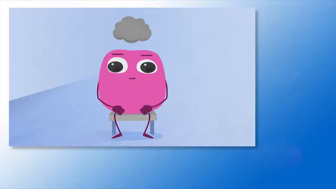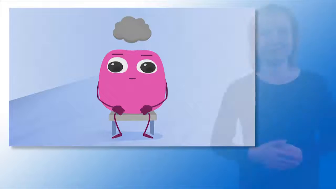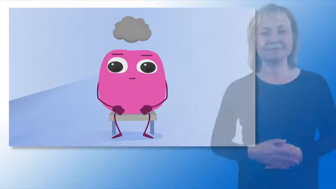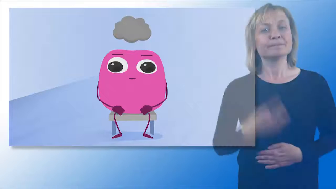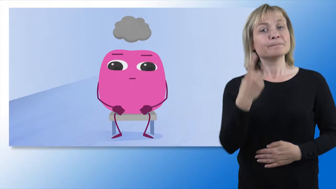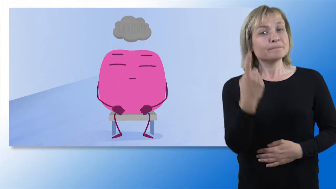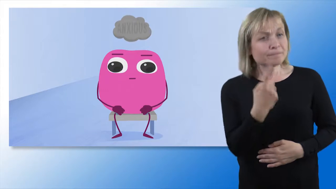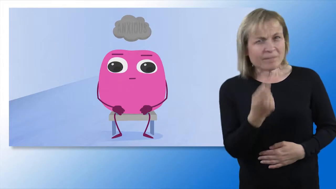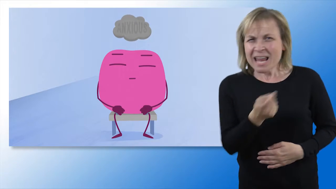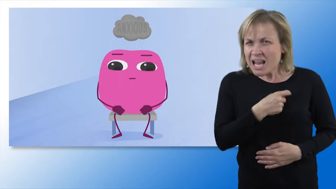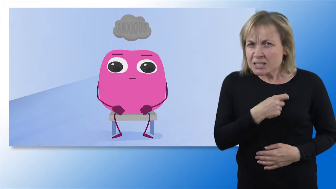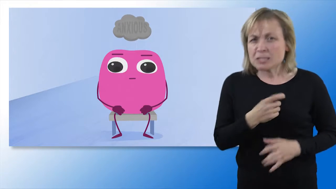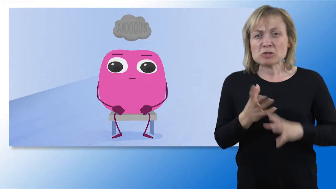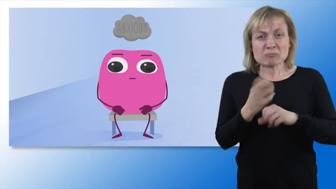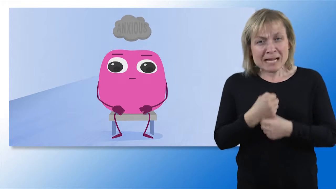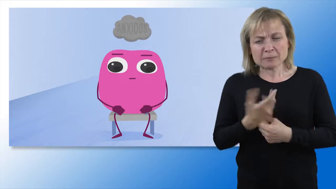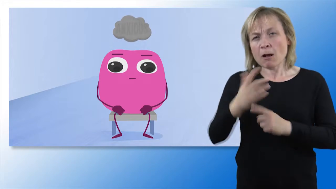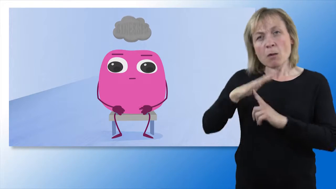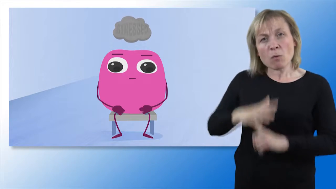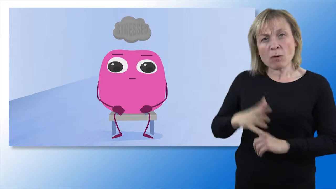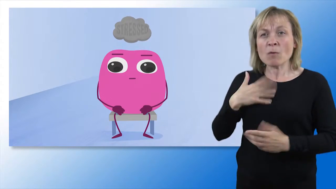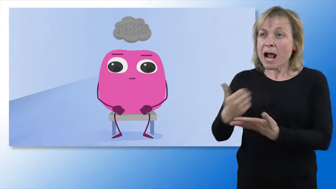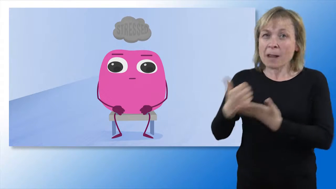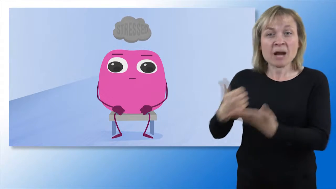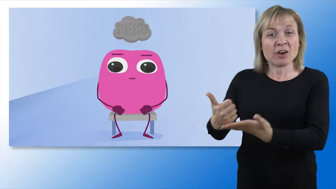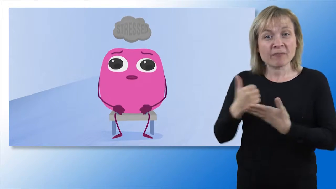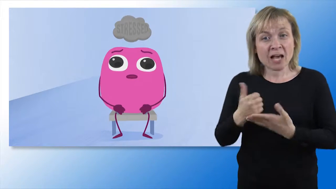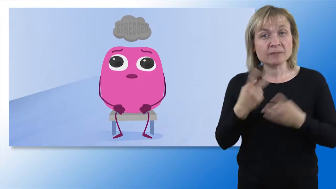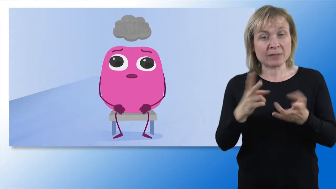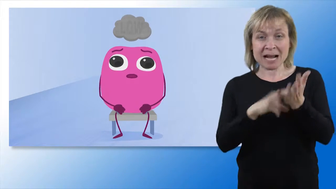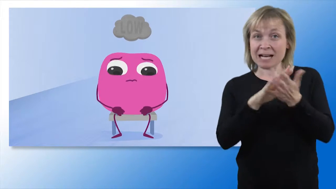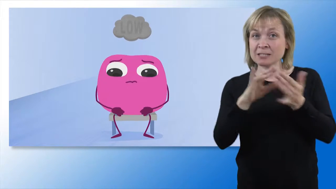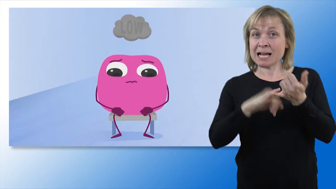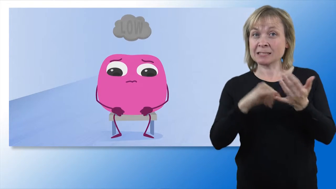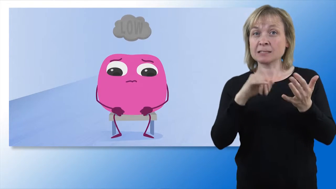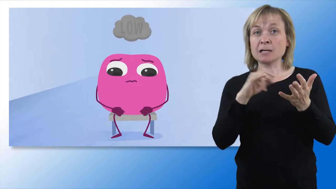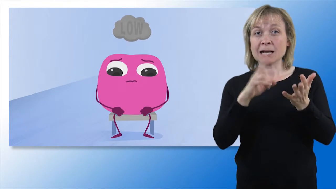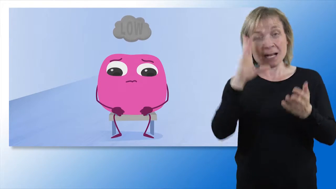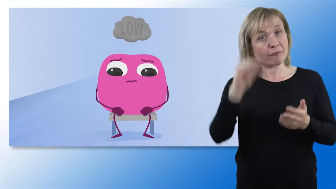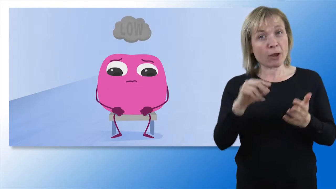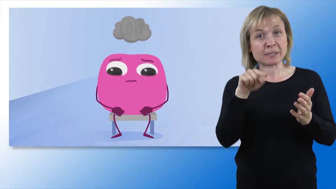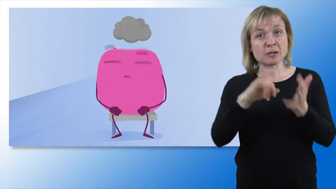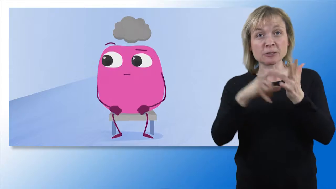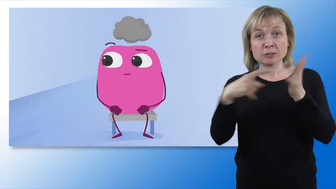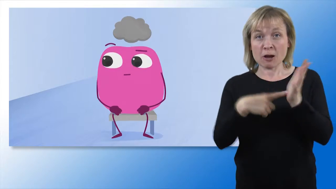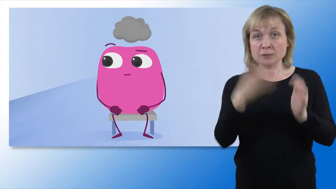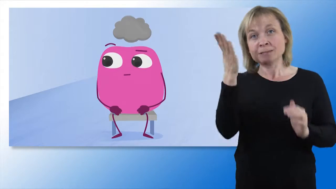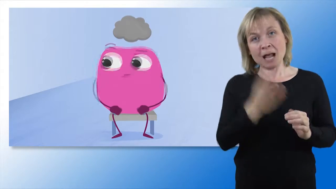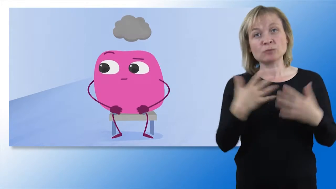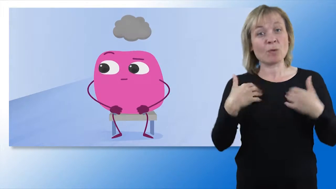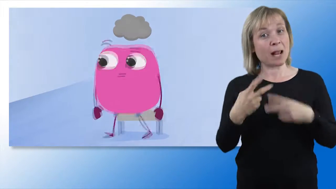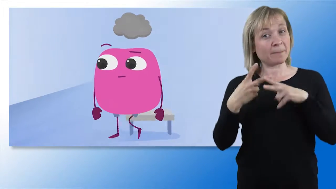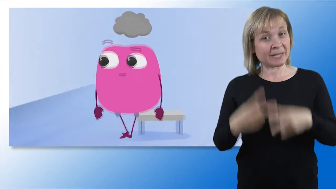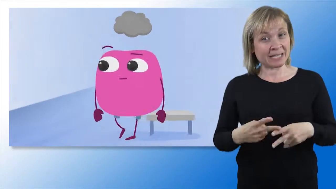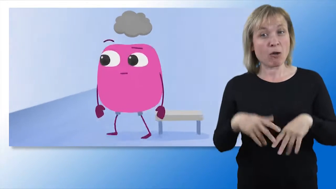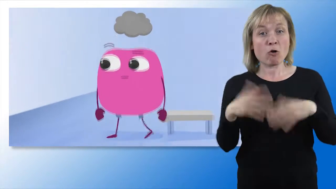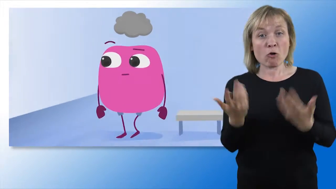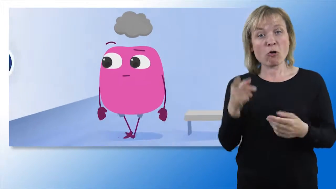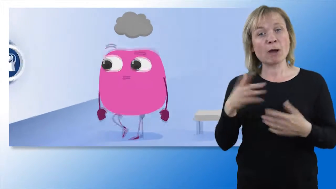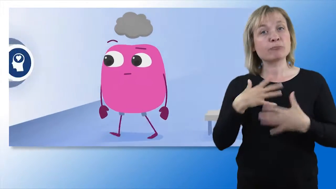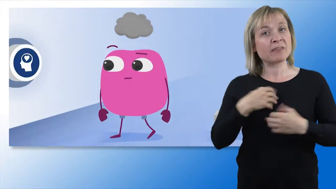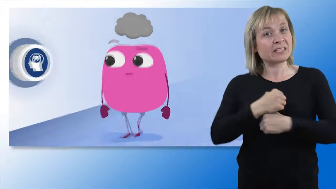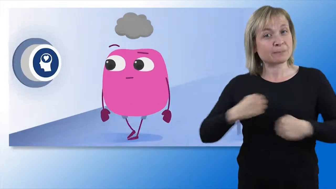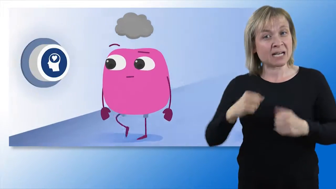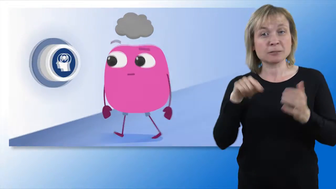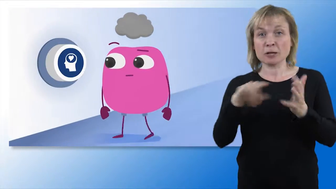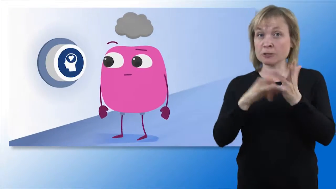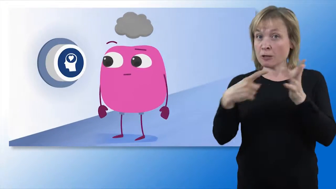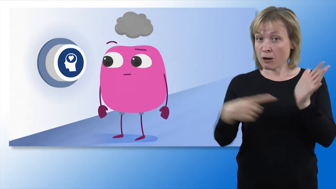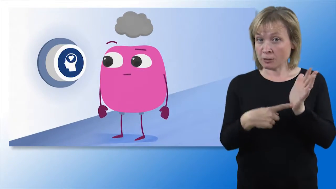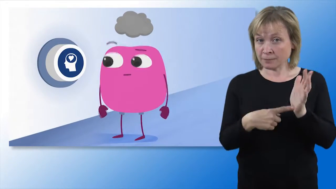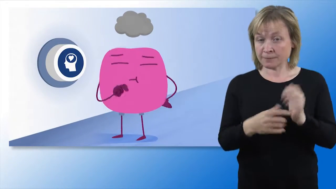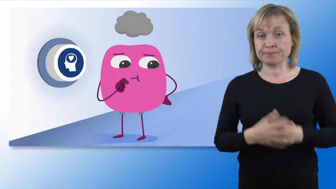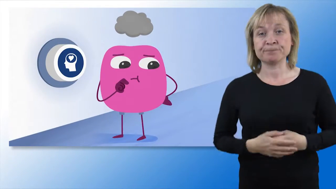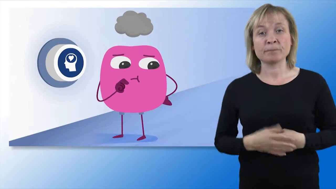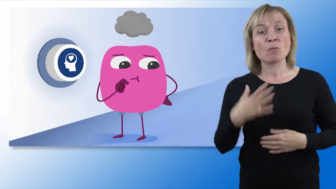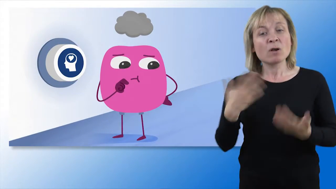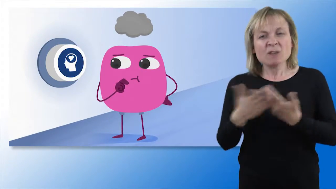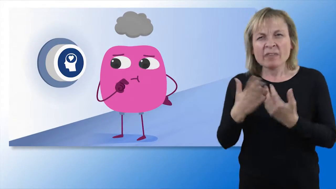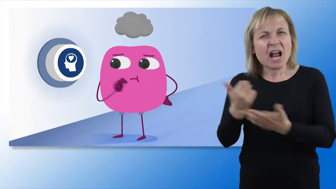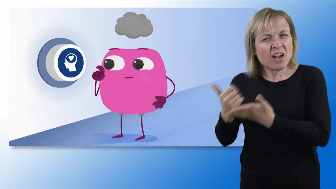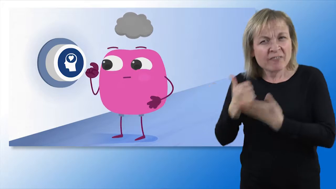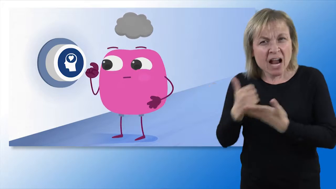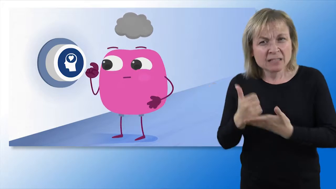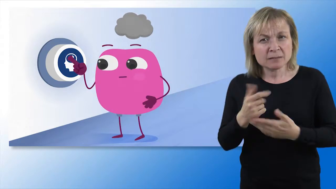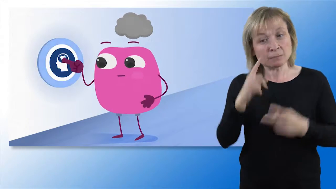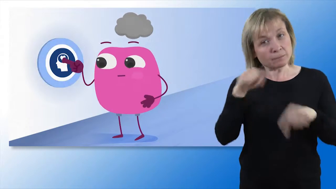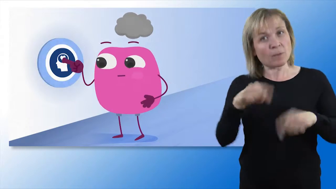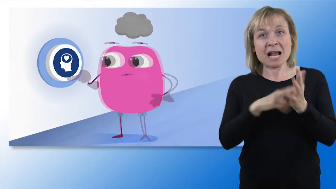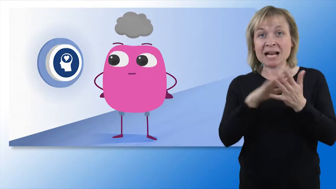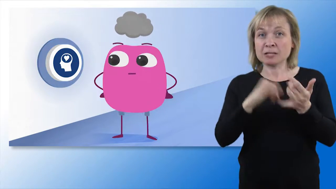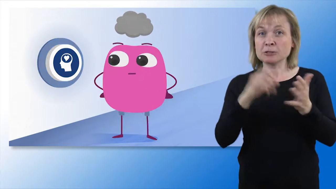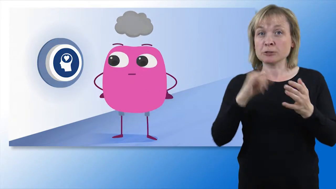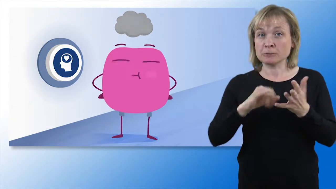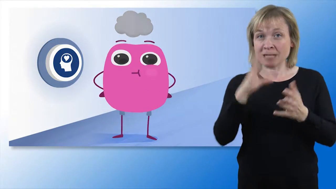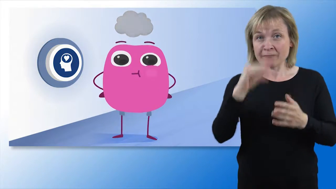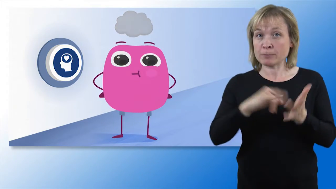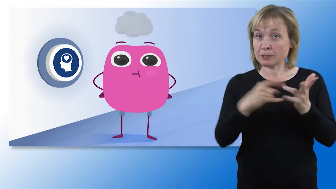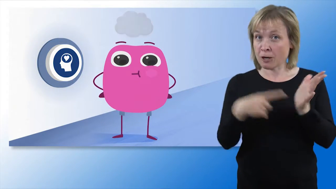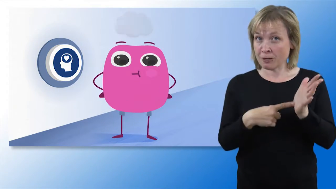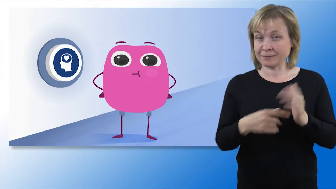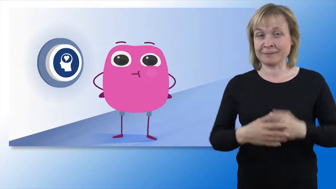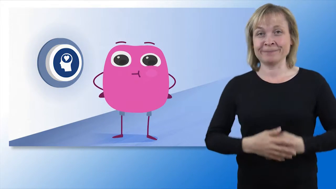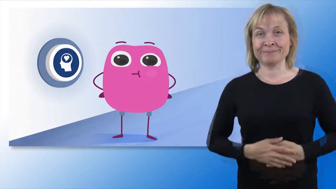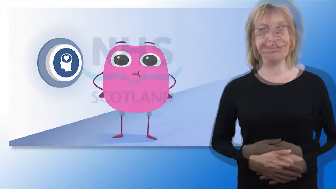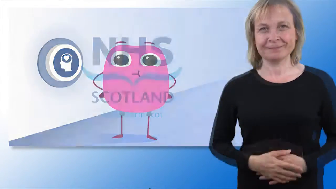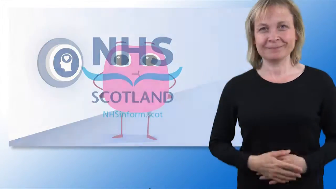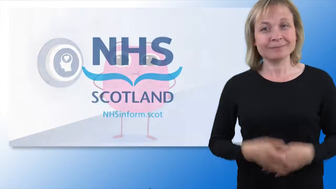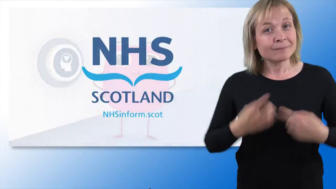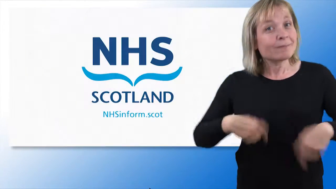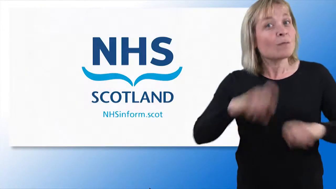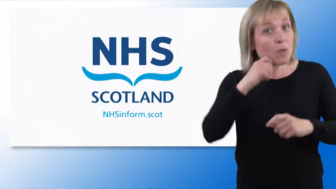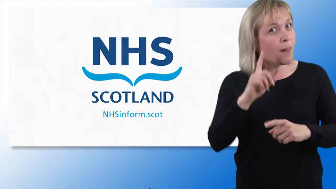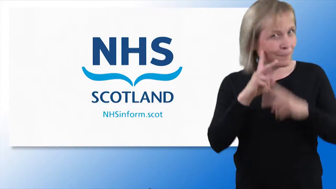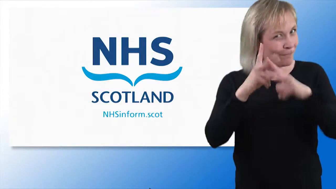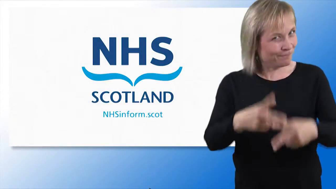Mental Wellbeing